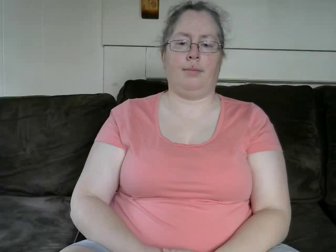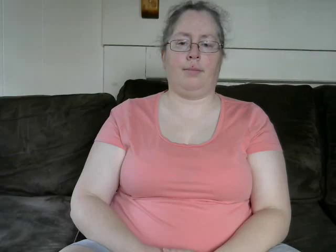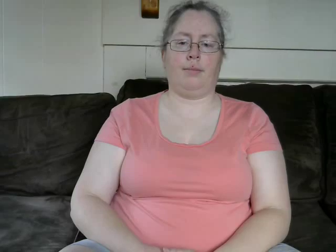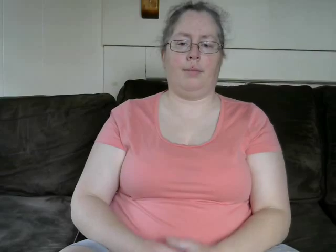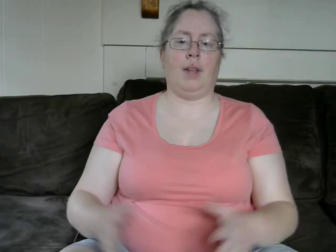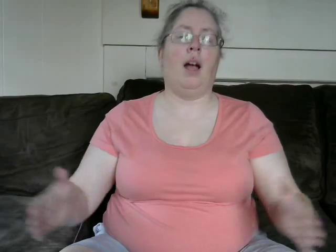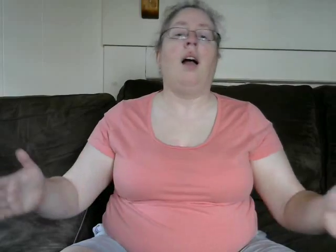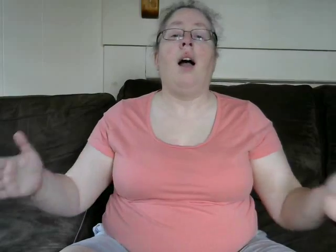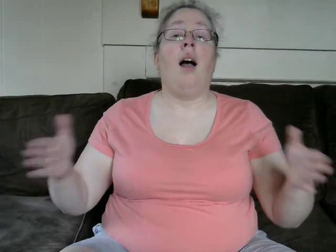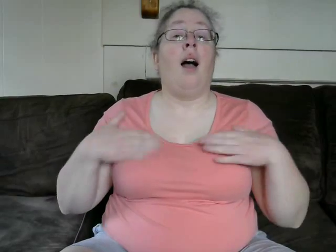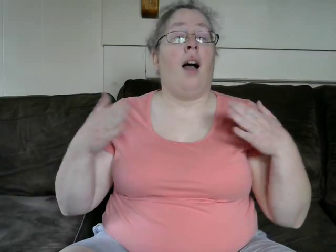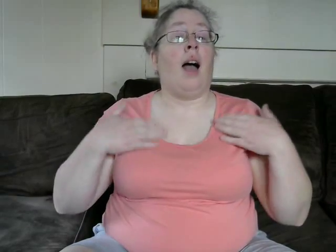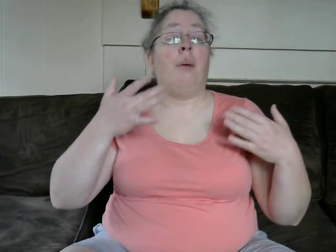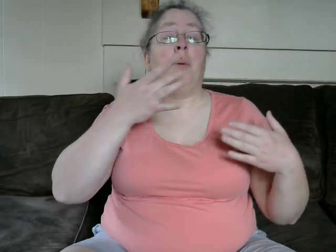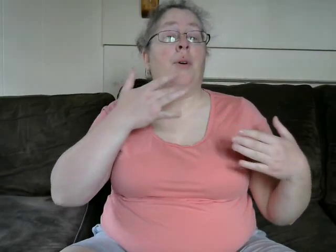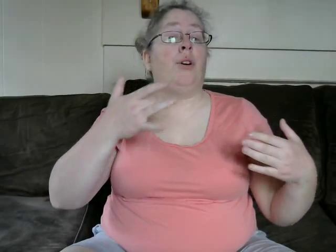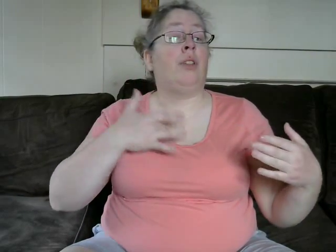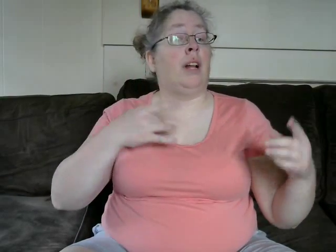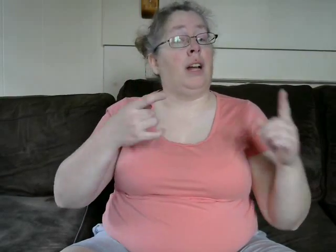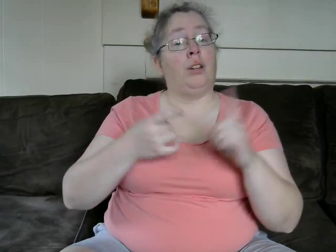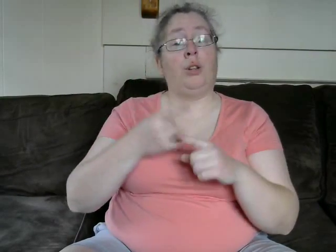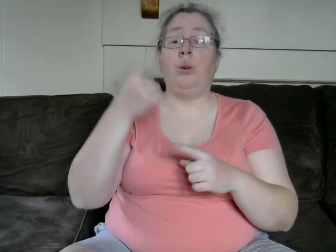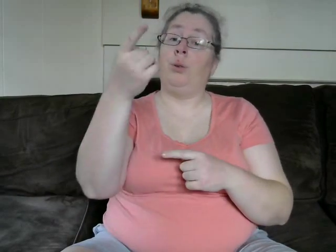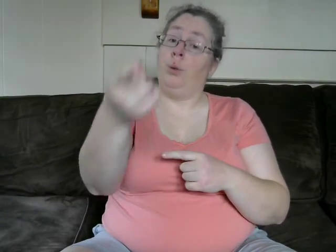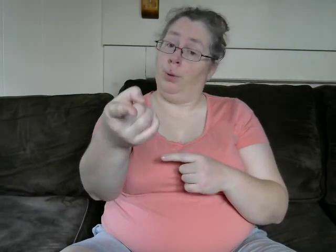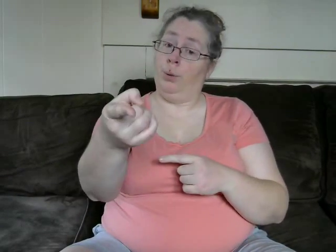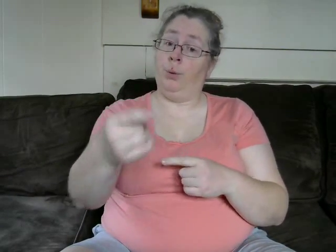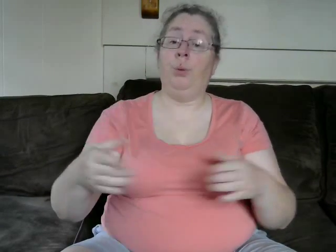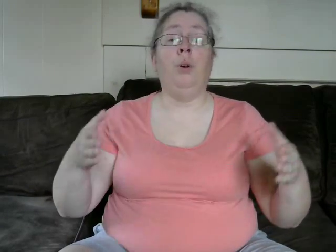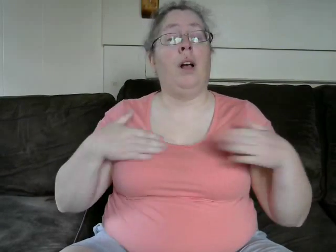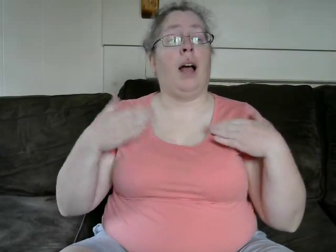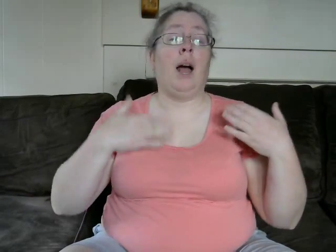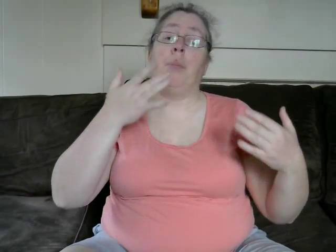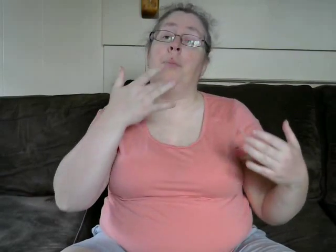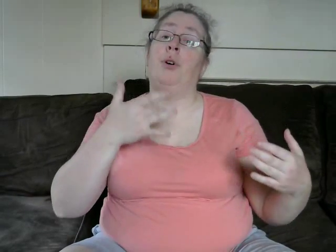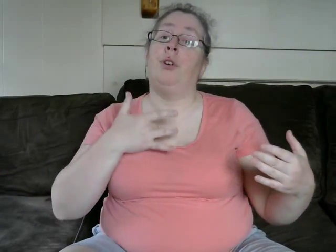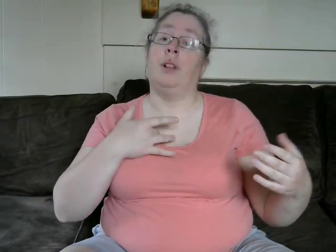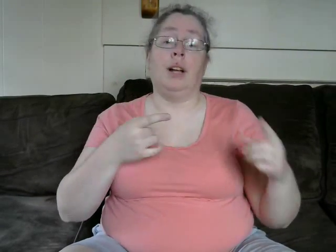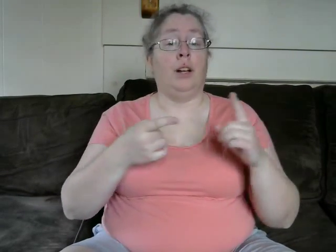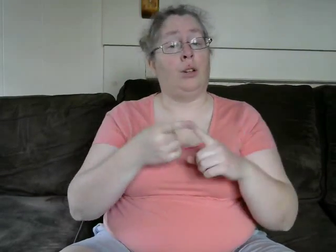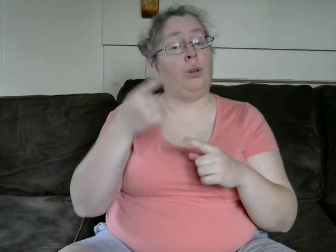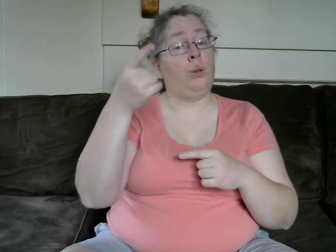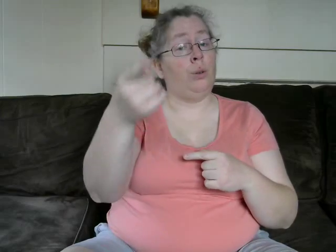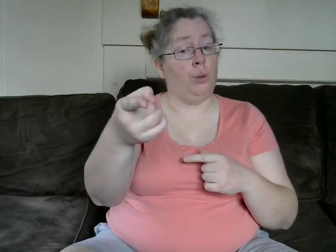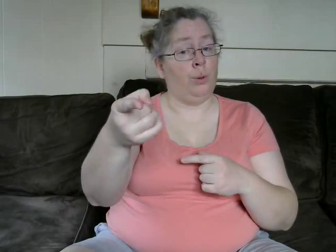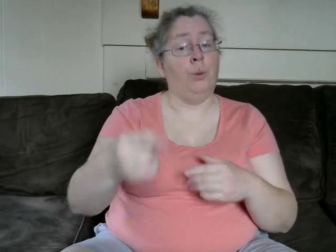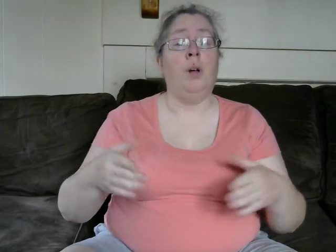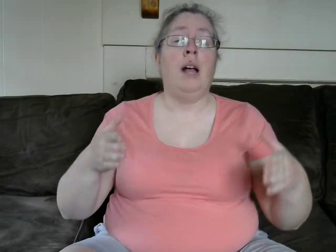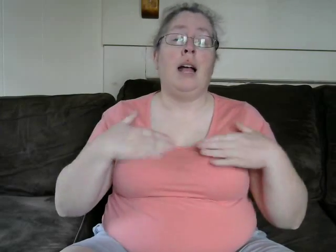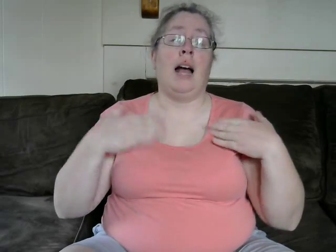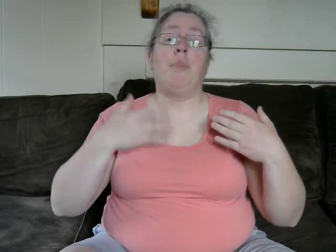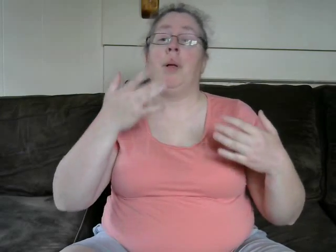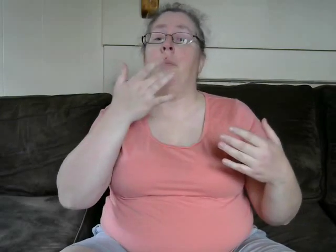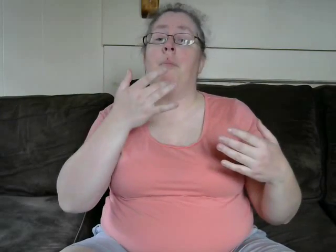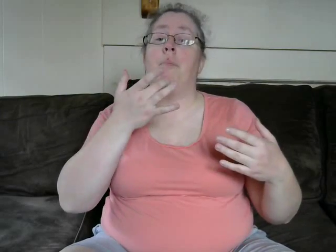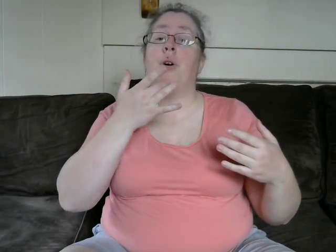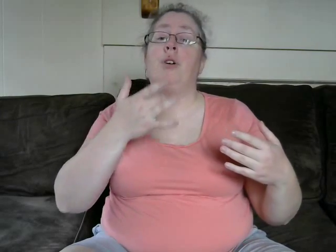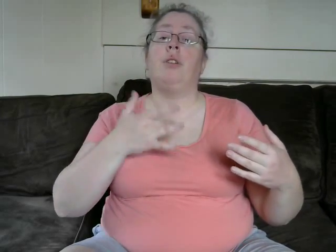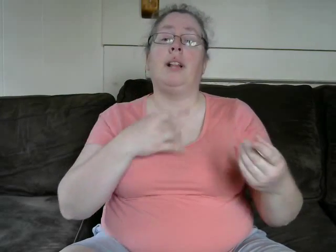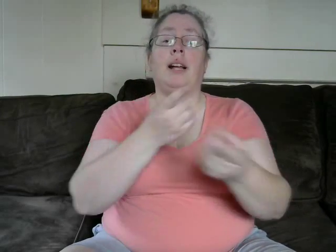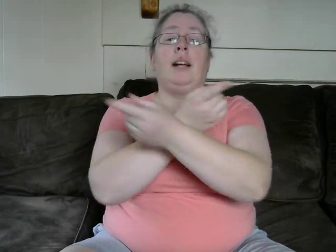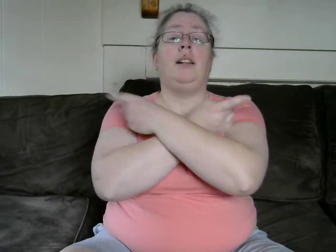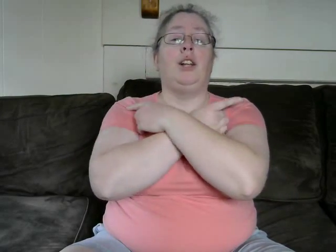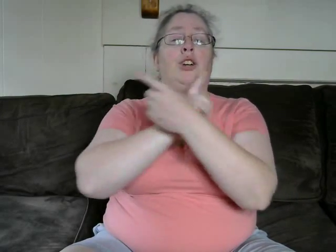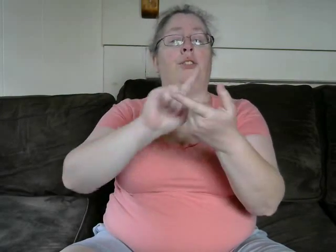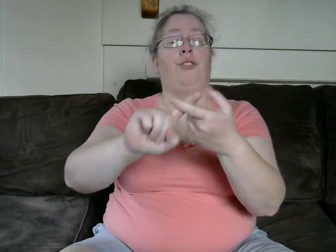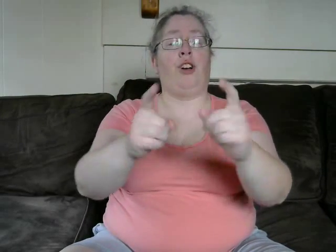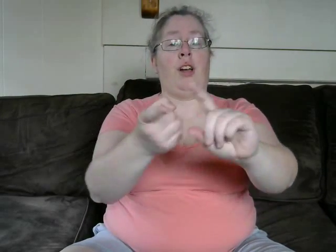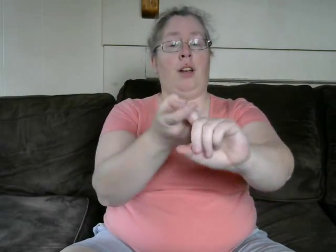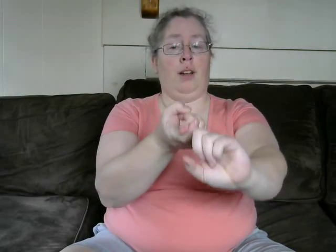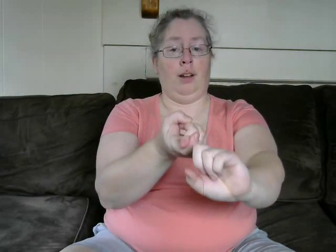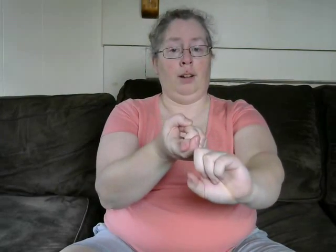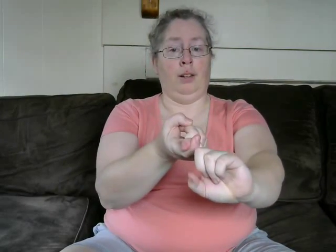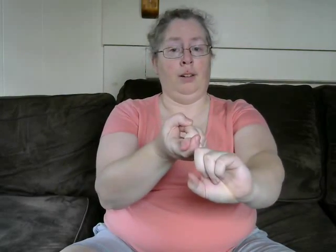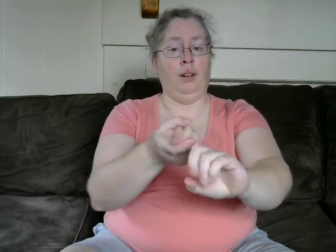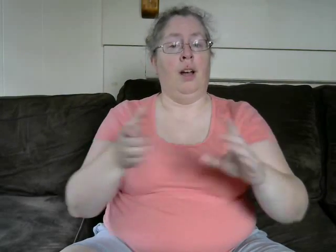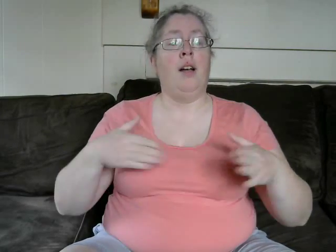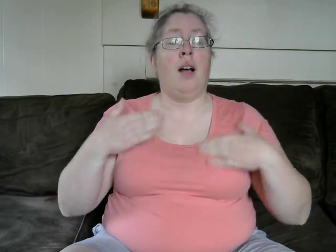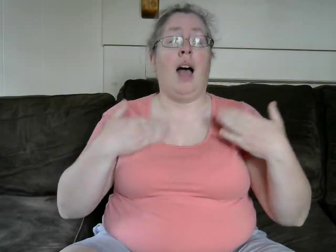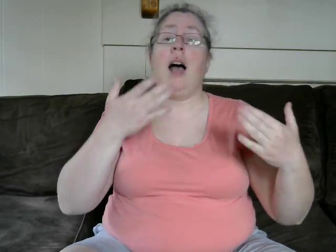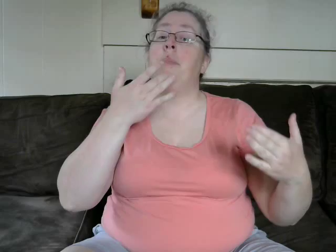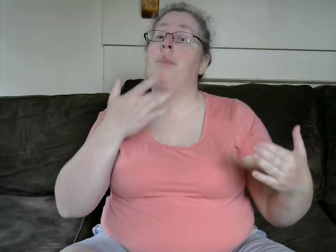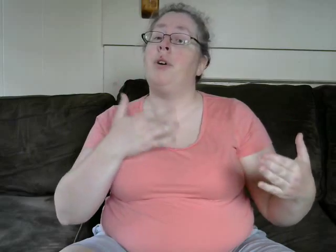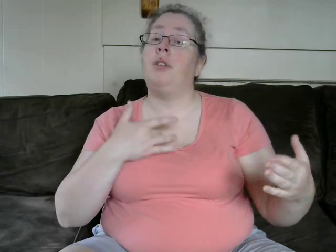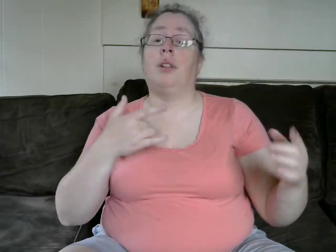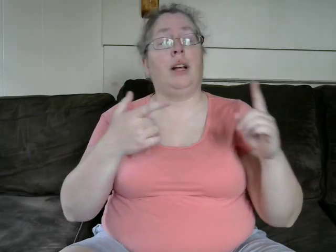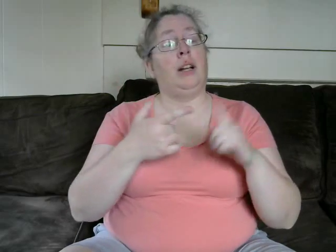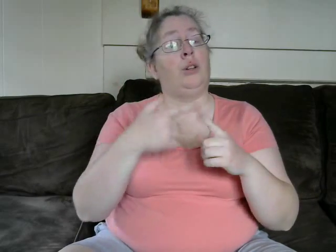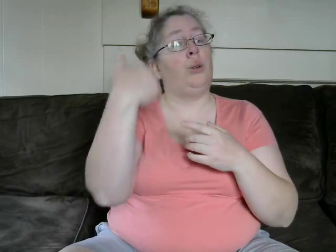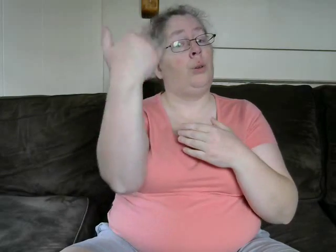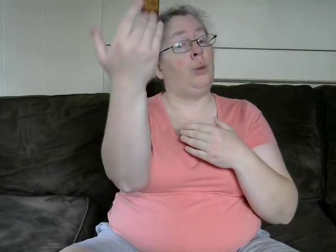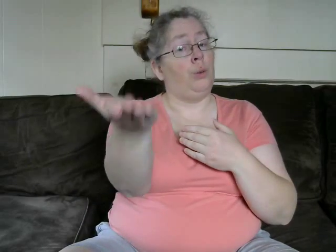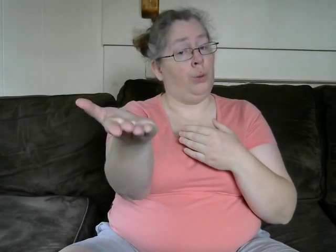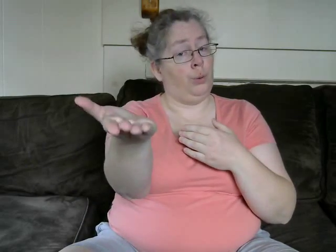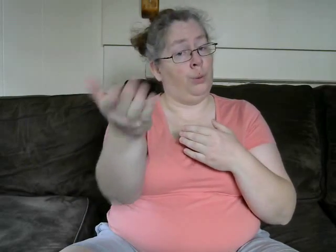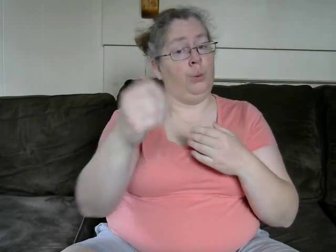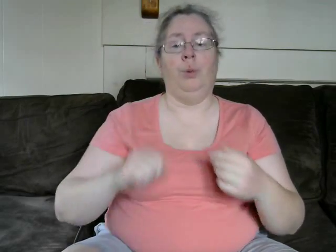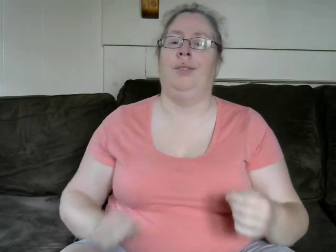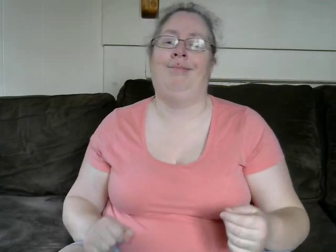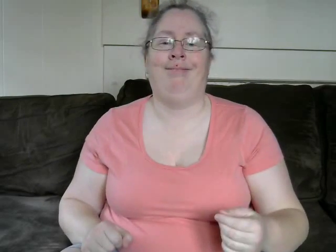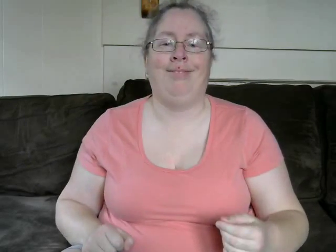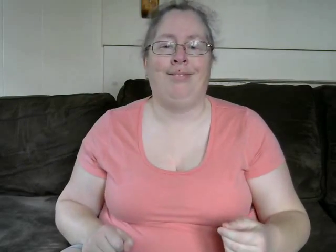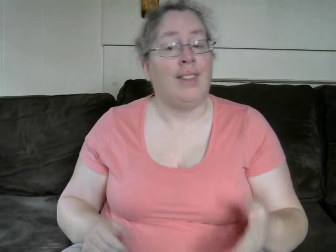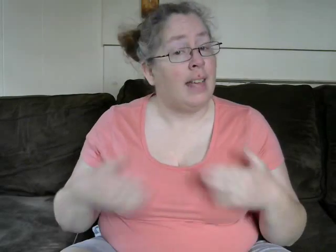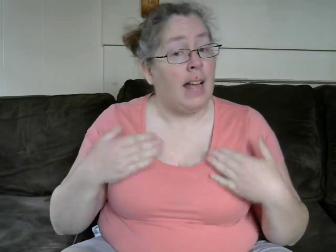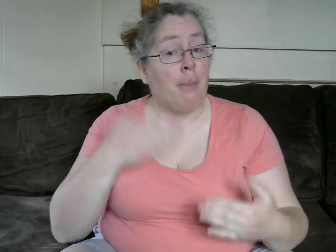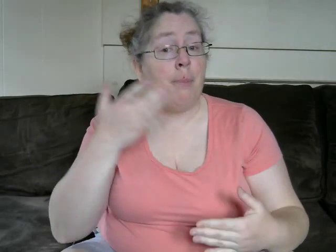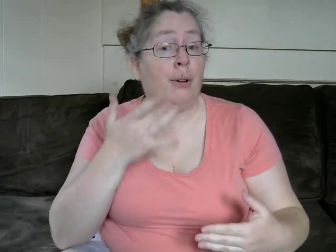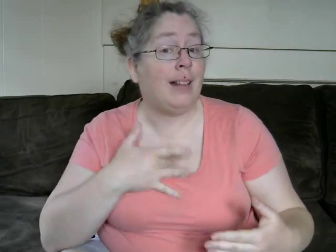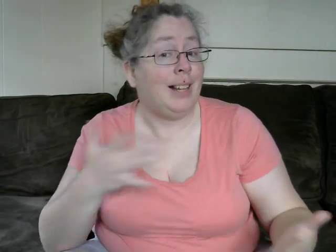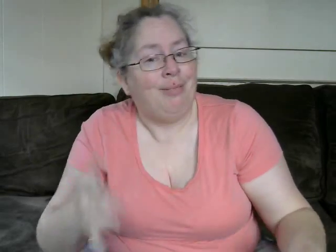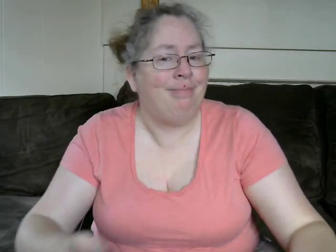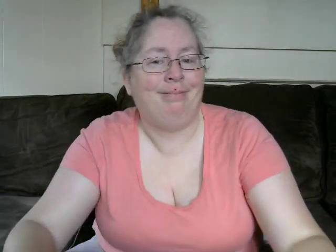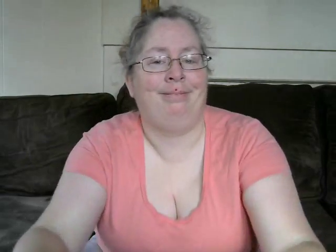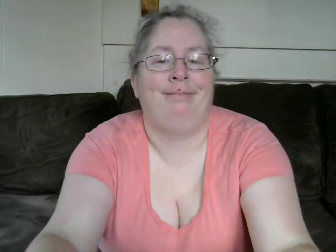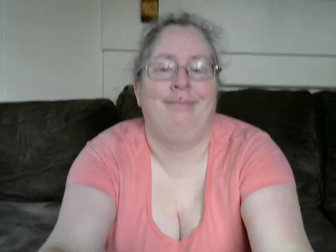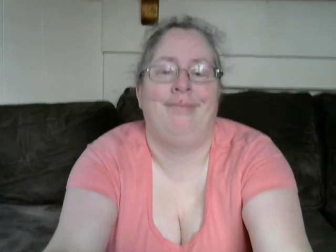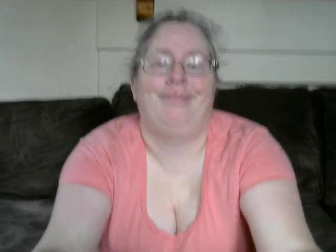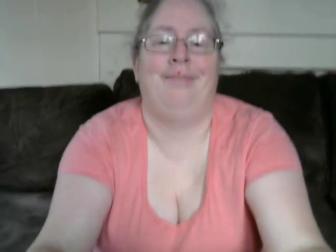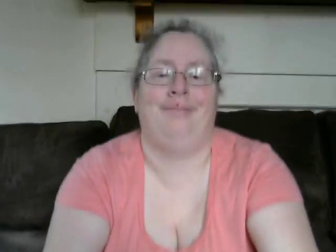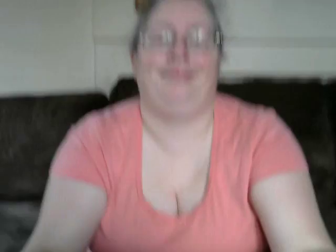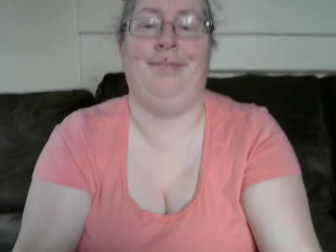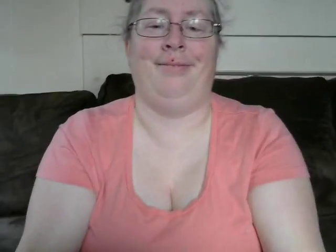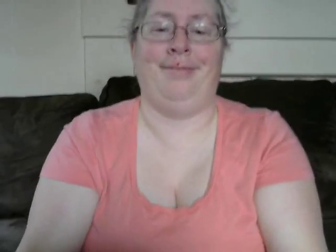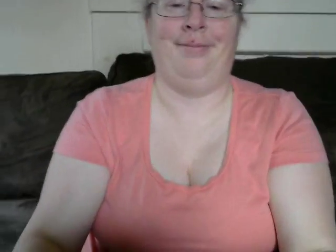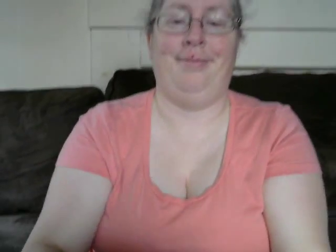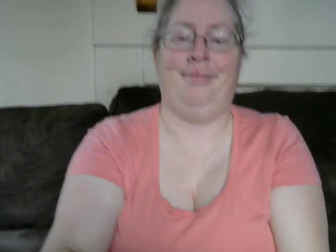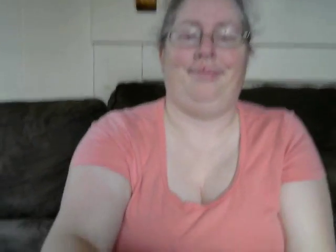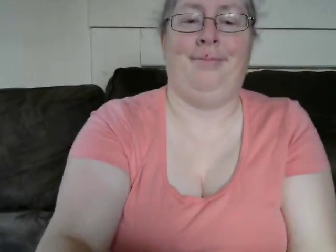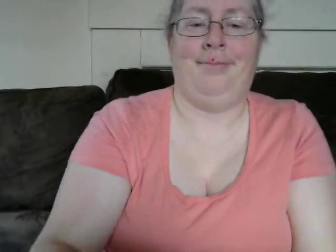Happy Birthday Dear Friend